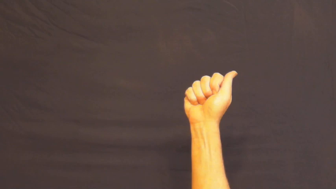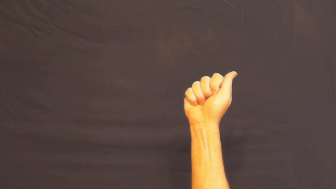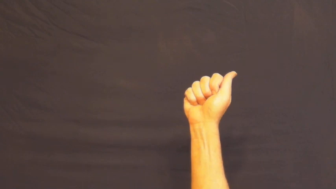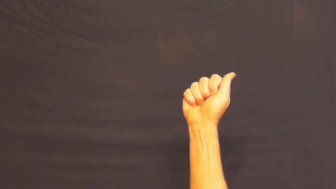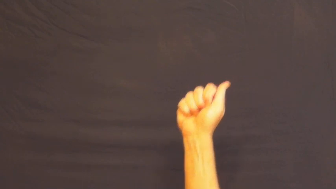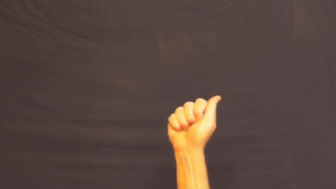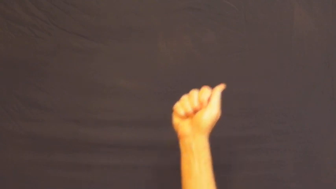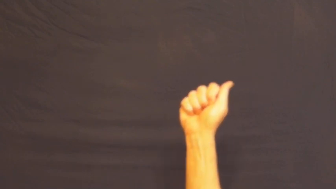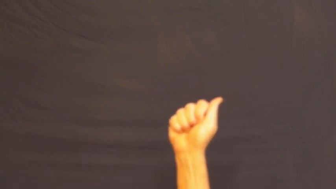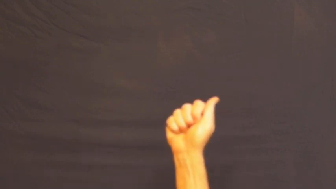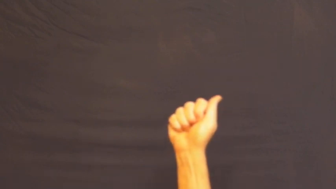Albuquerque